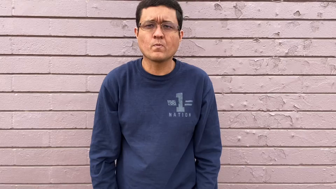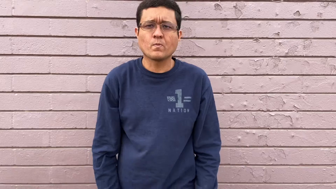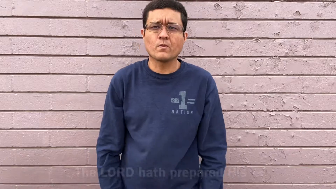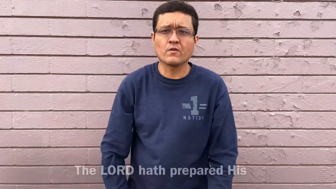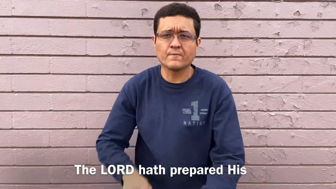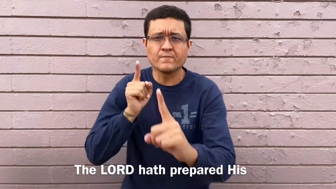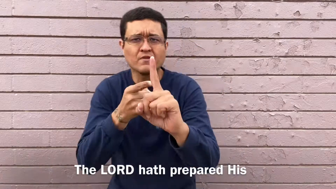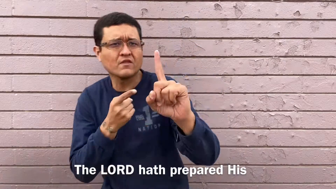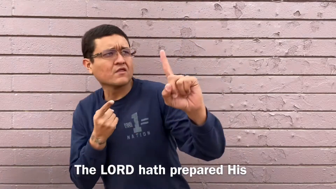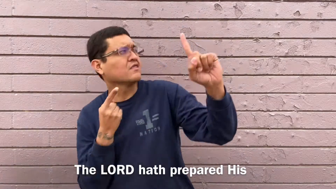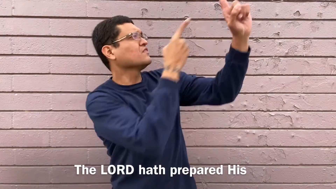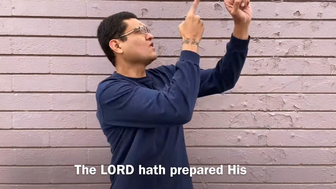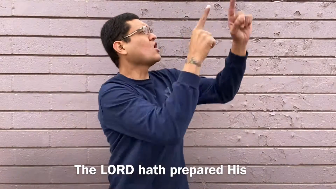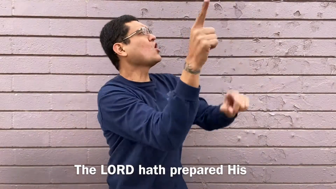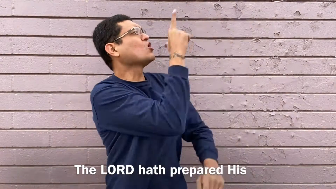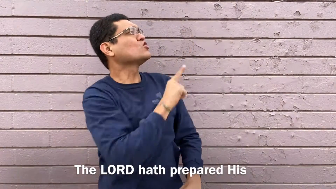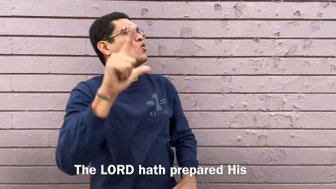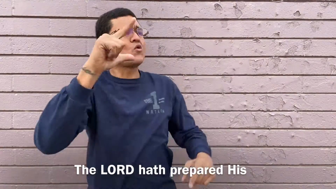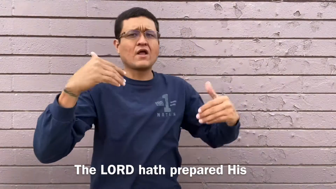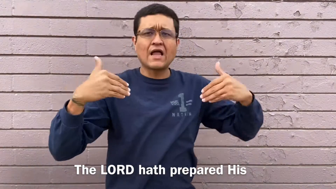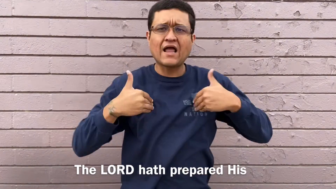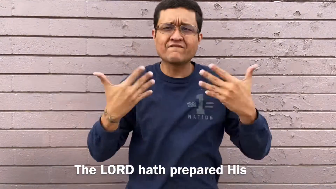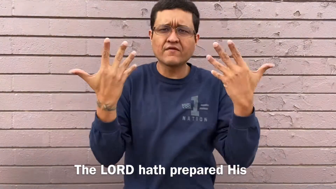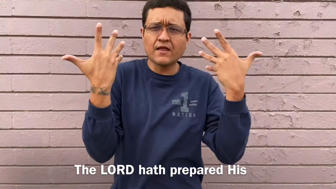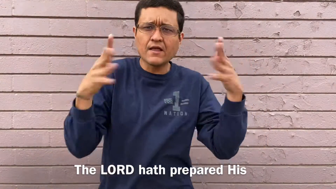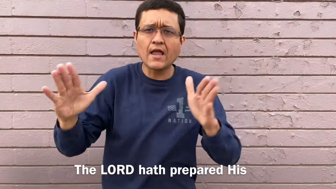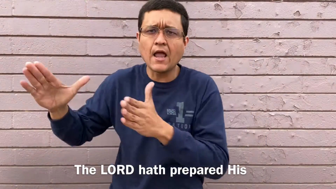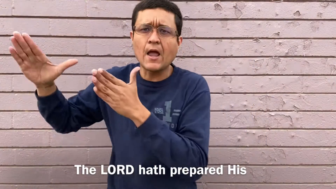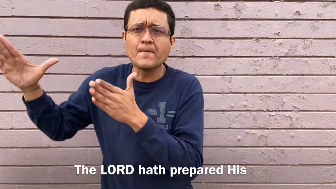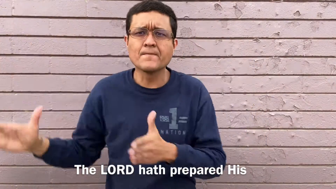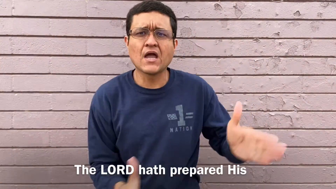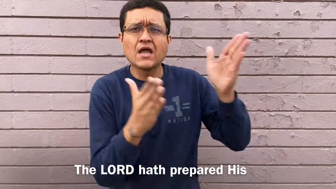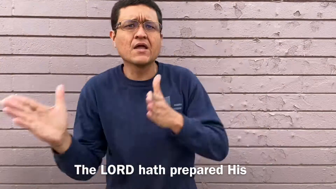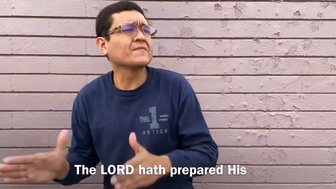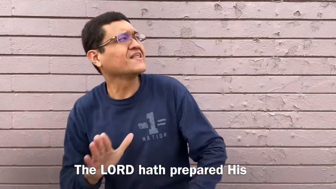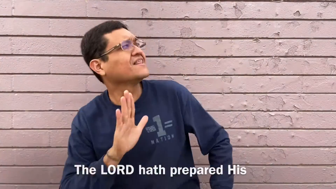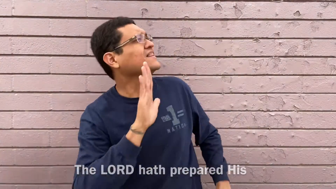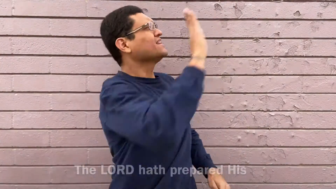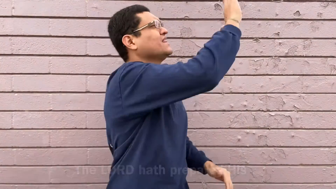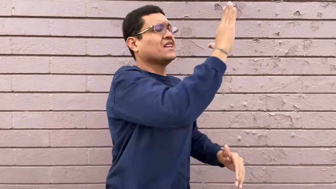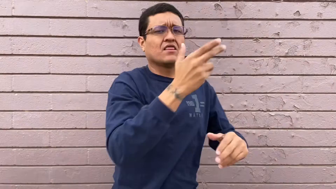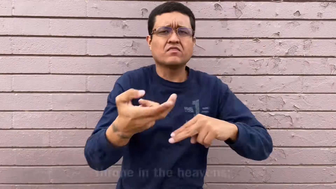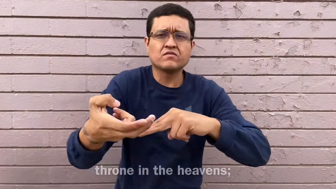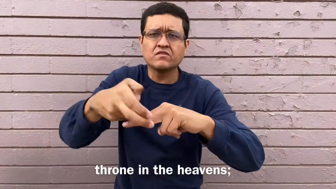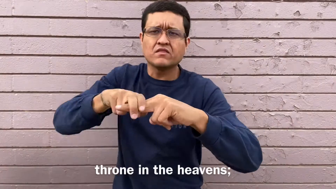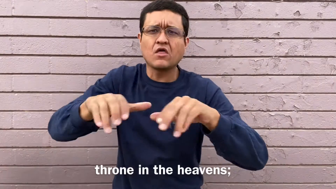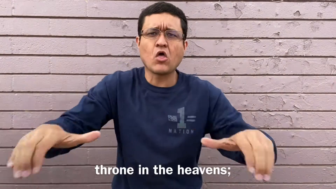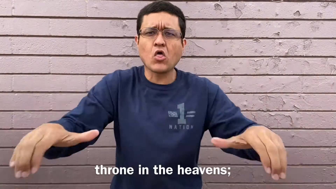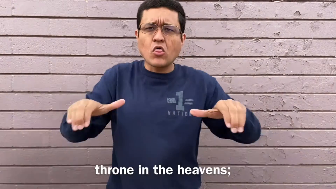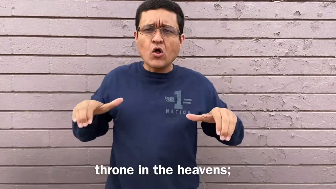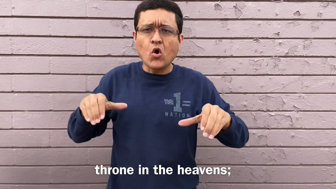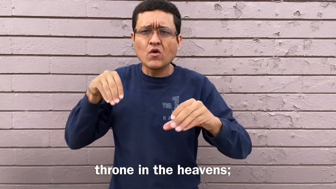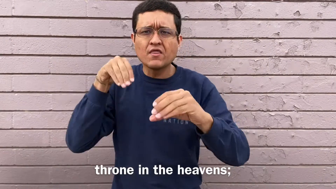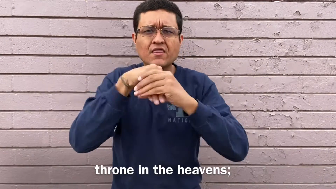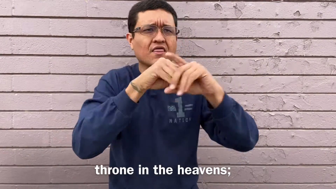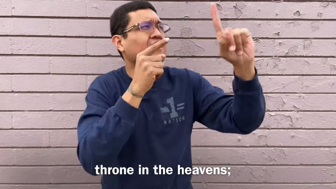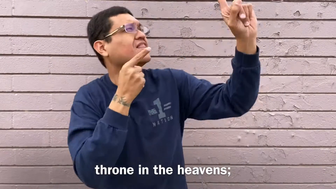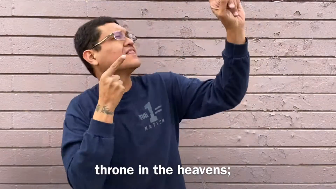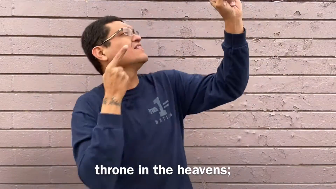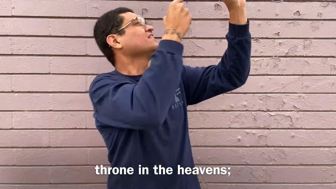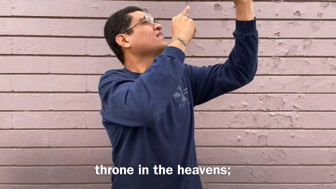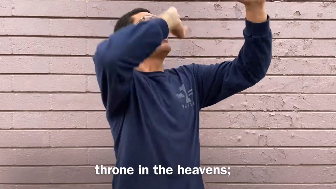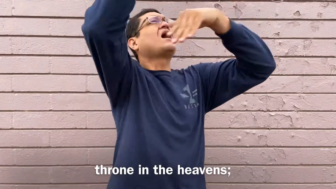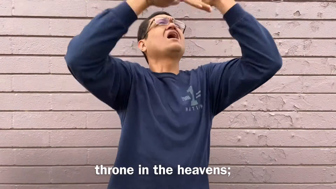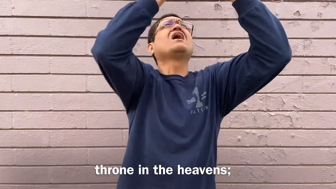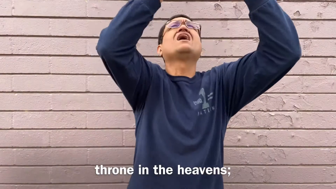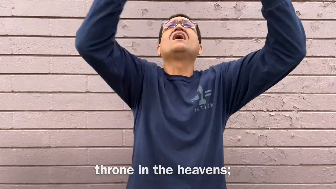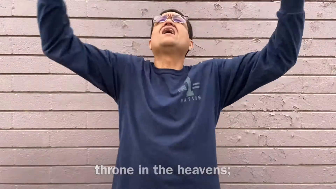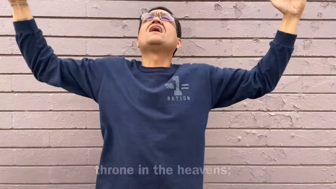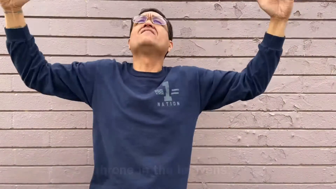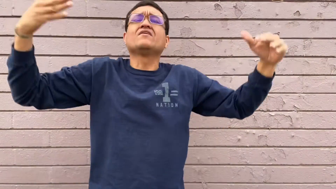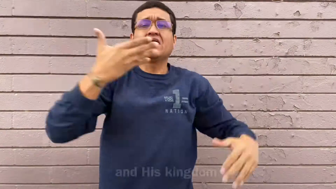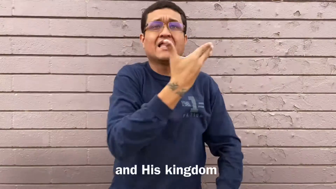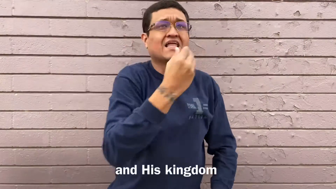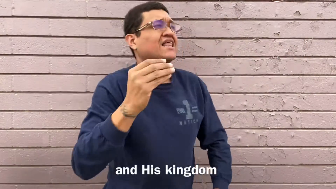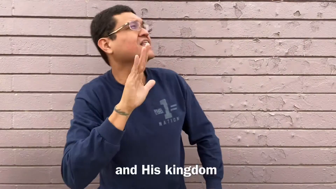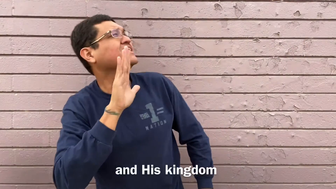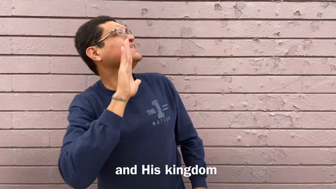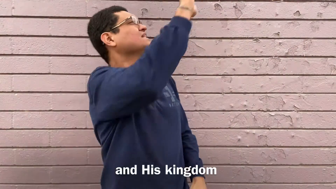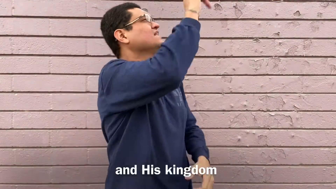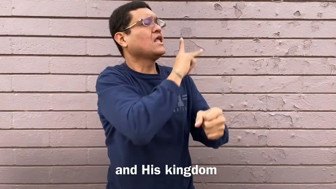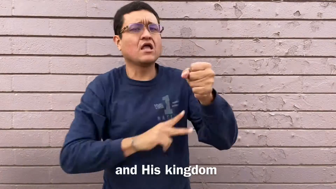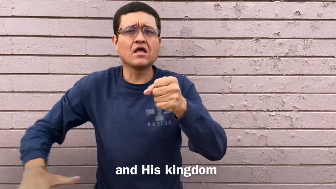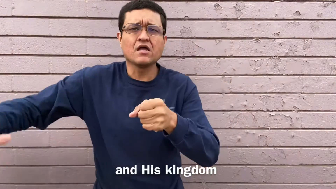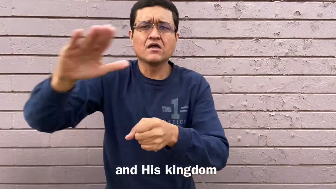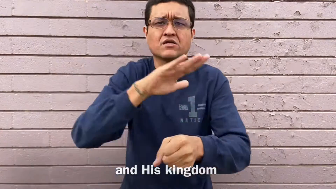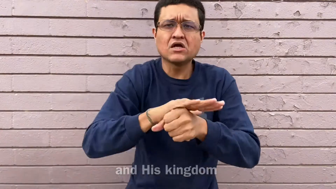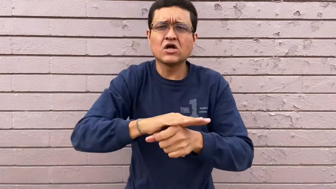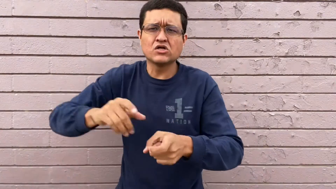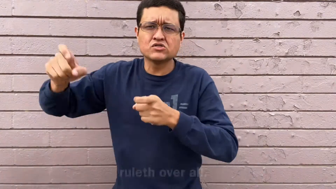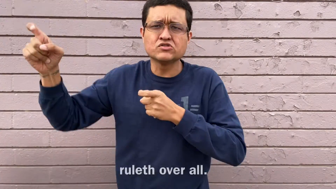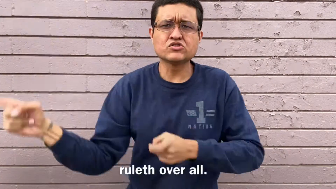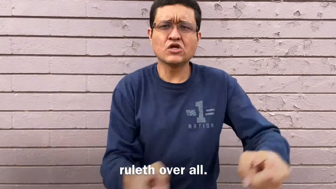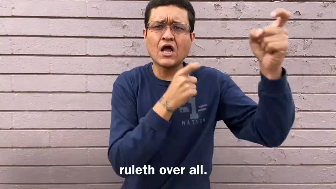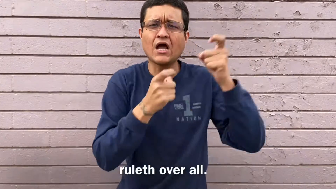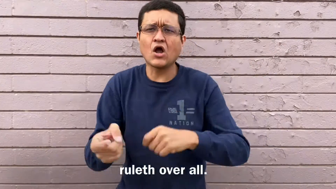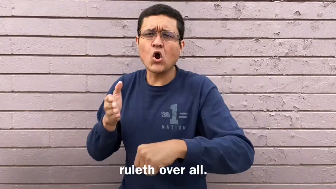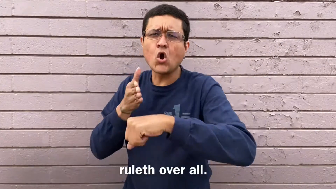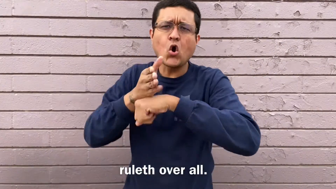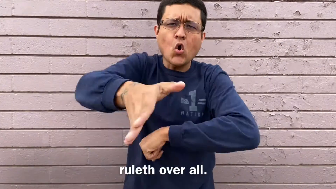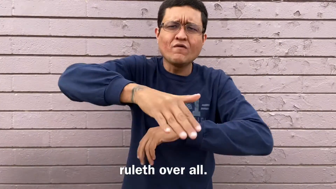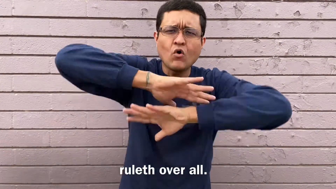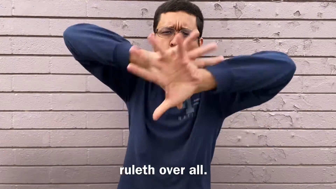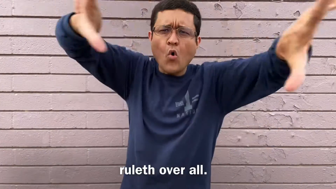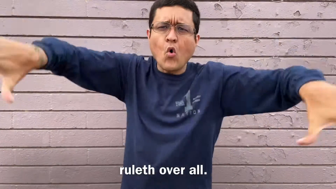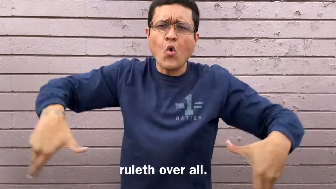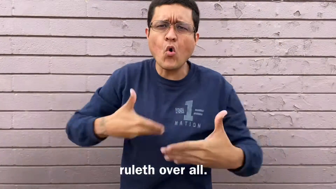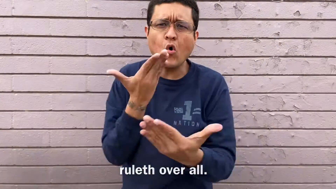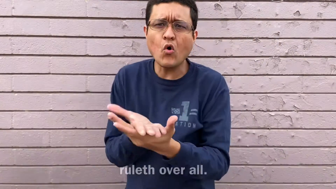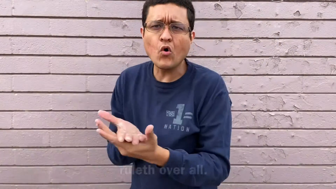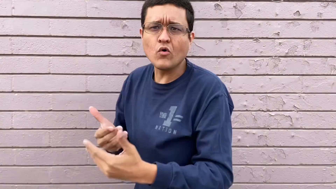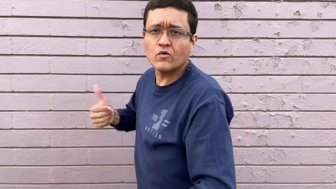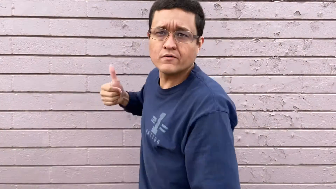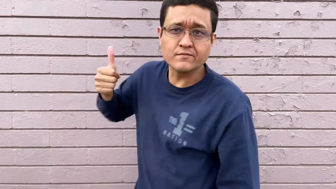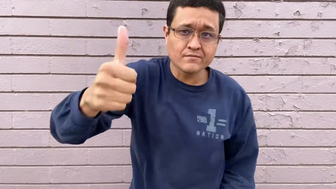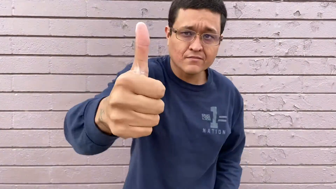Psalm 103:19